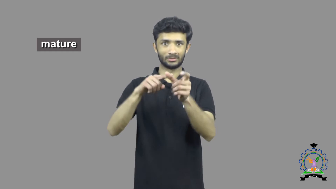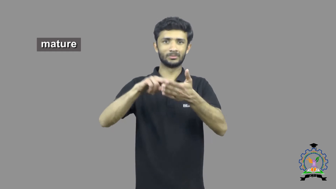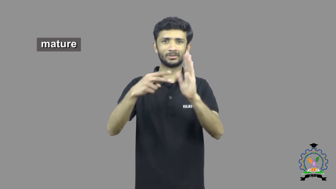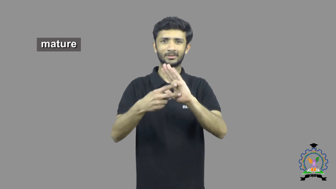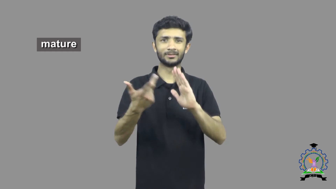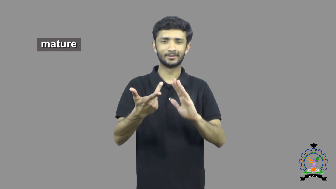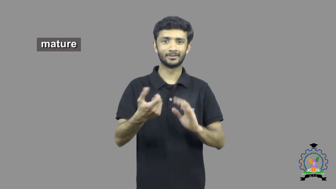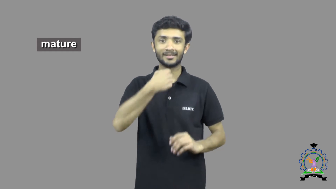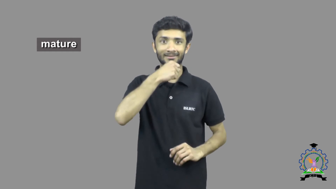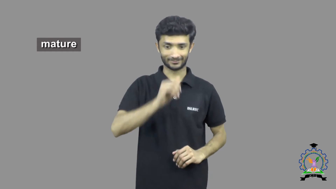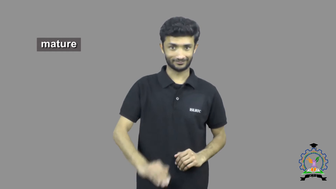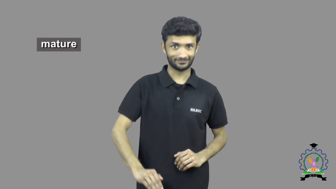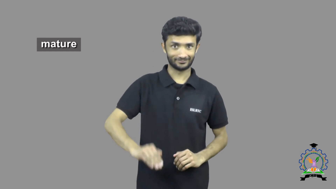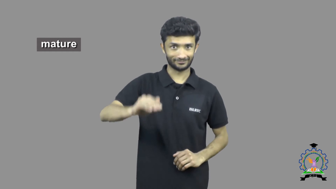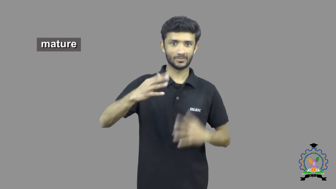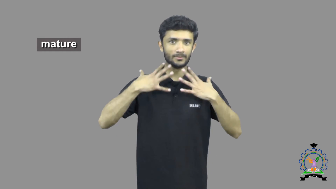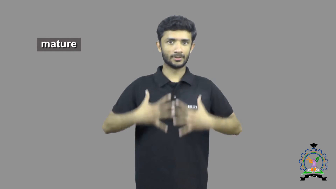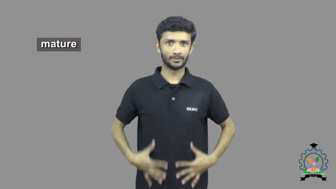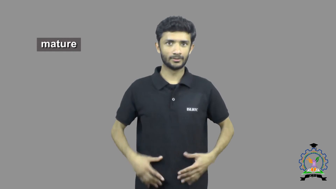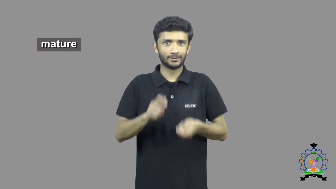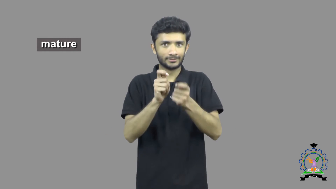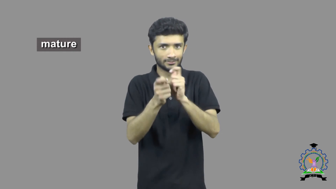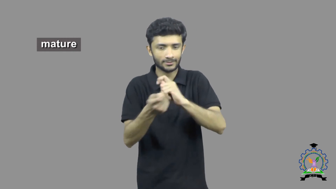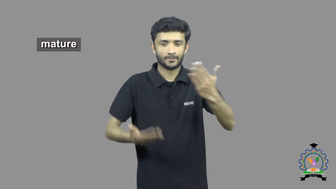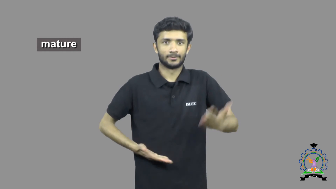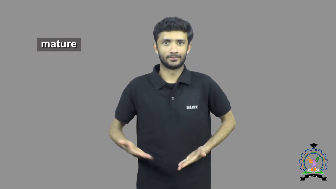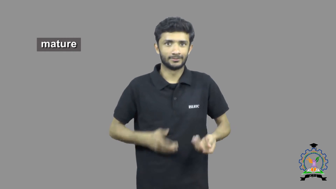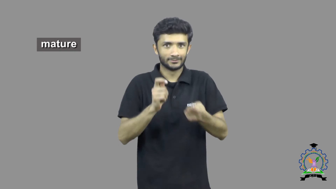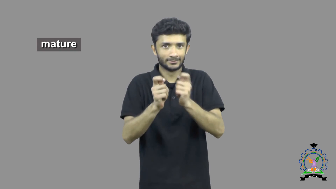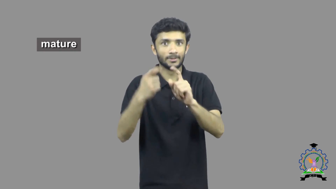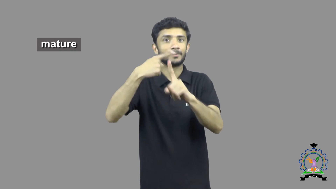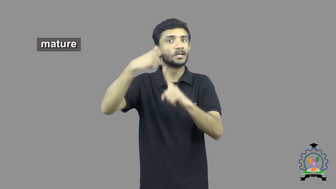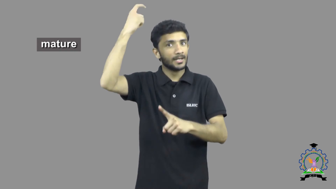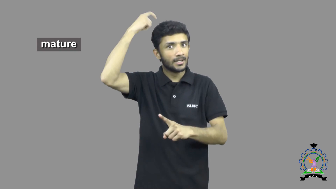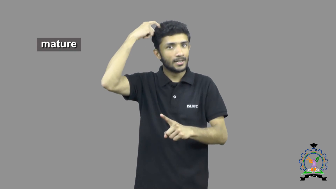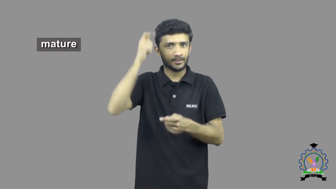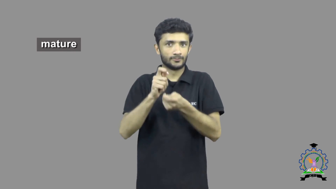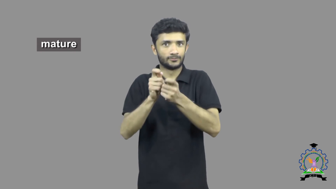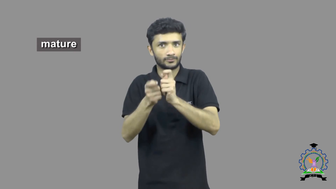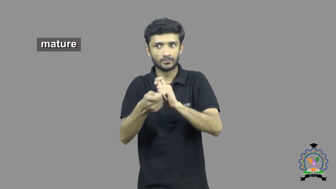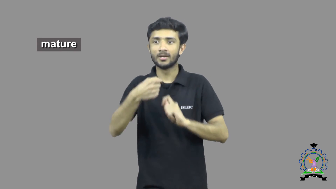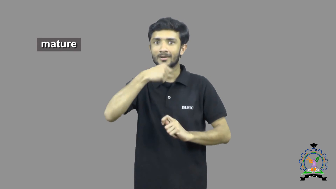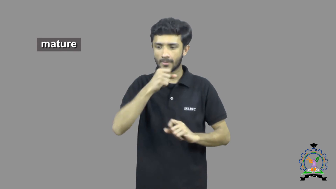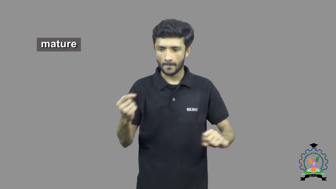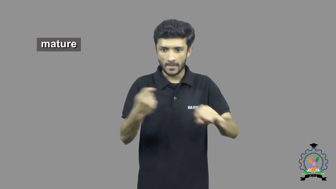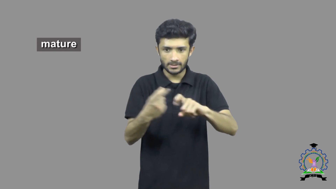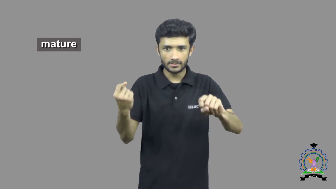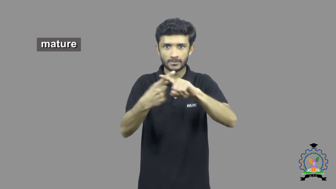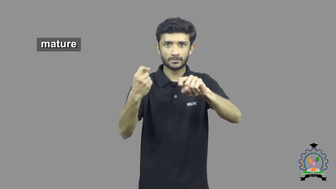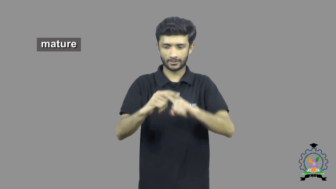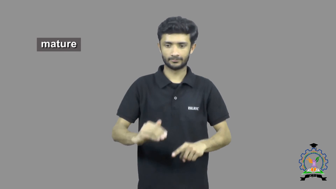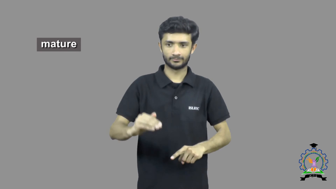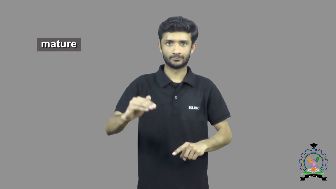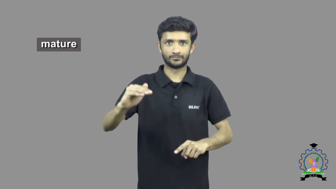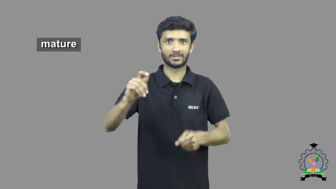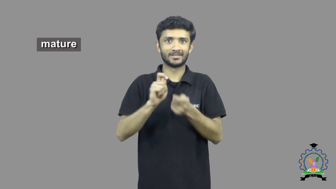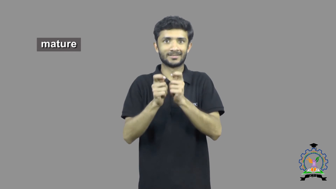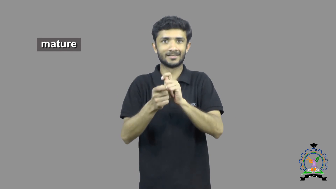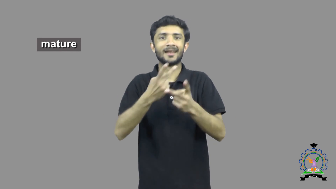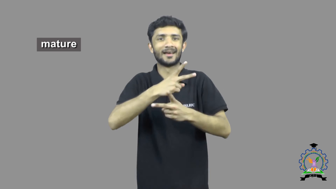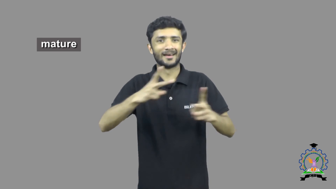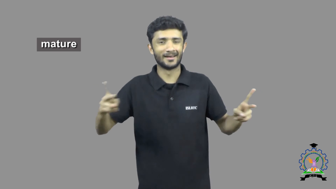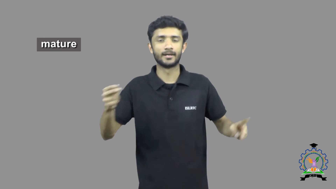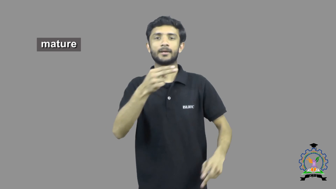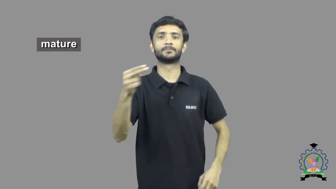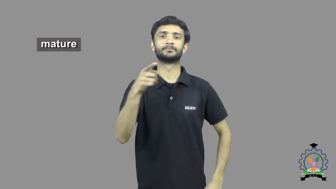mature